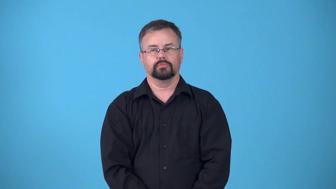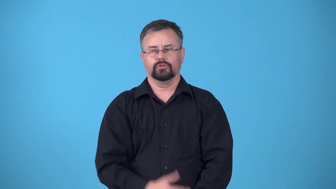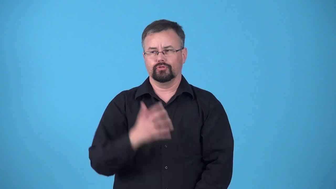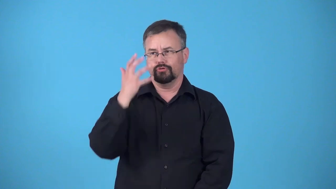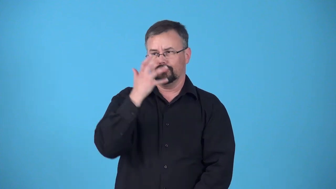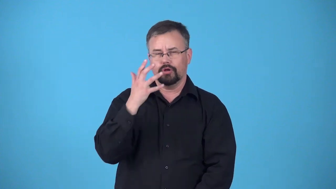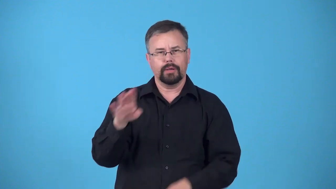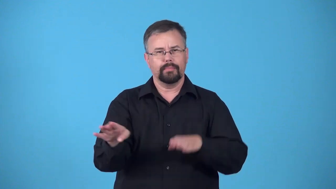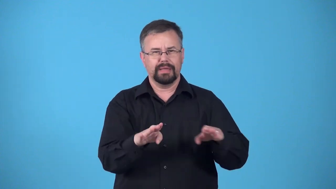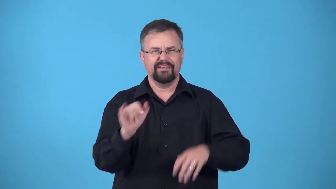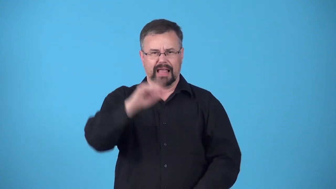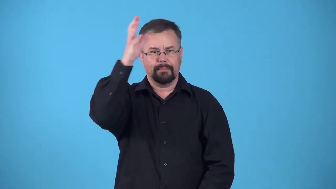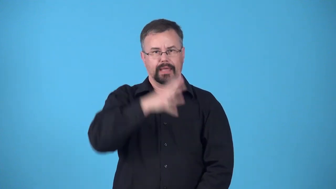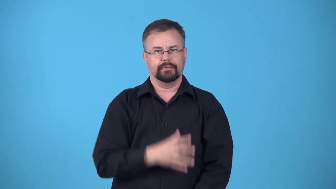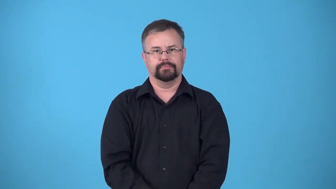butch